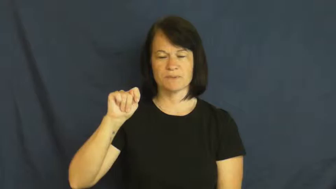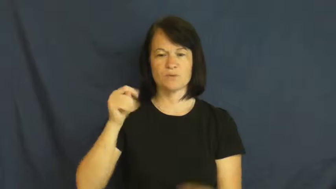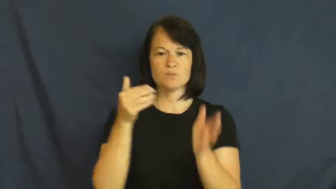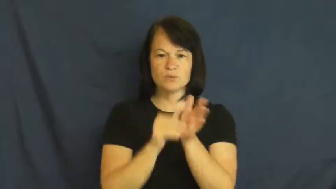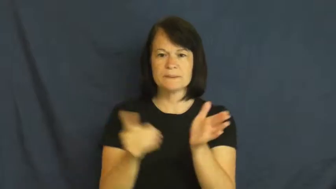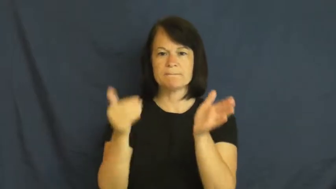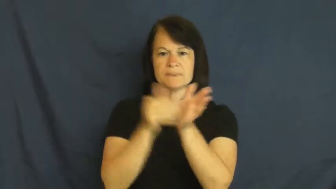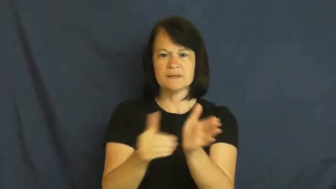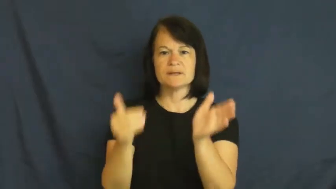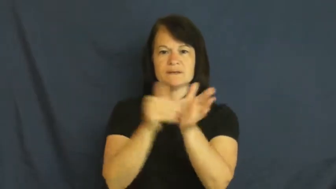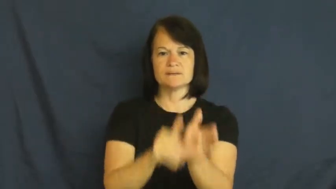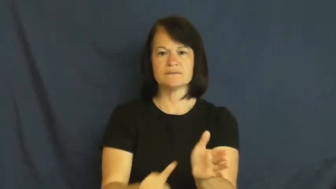redundant